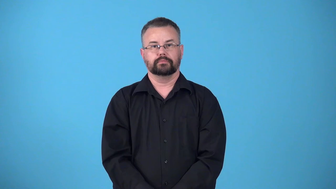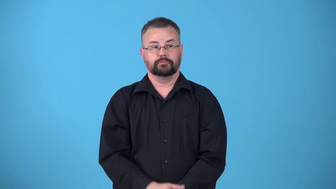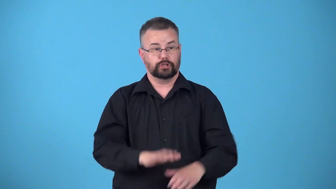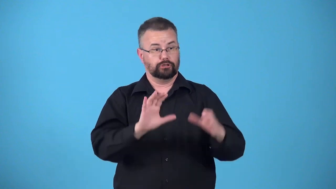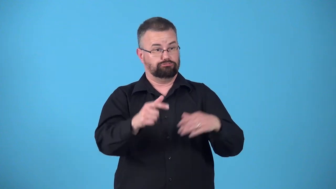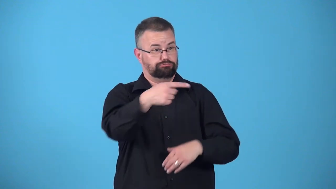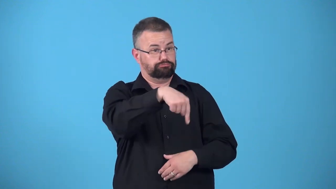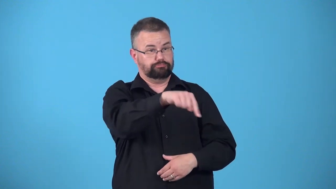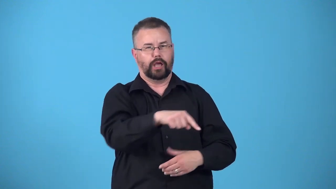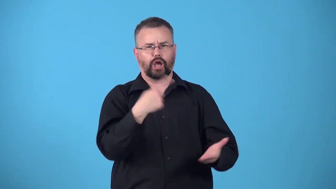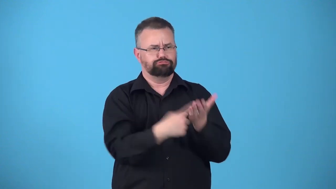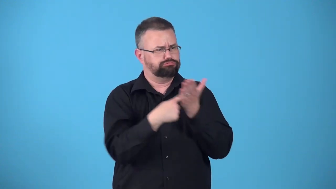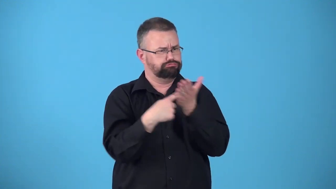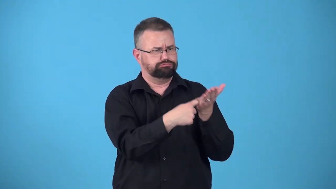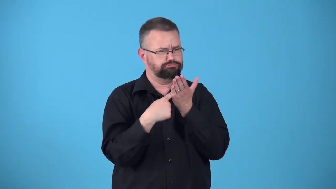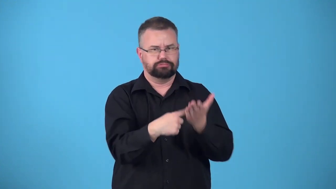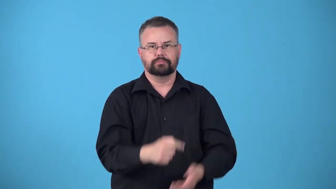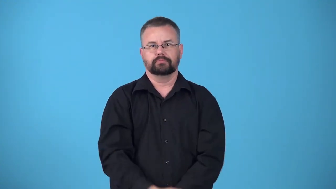bull session